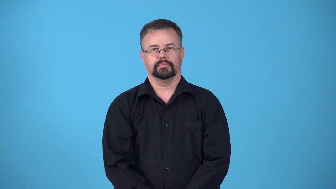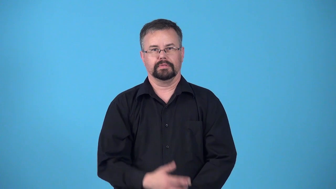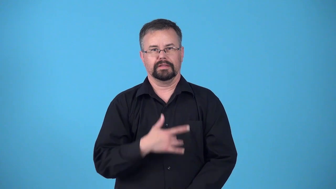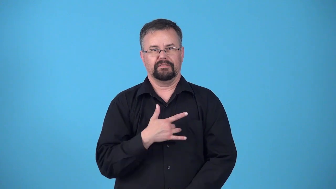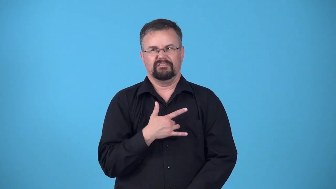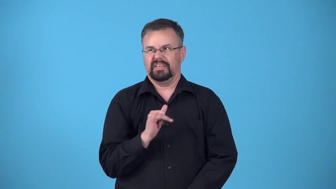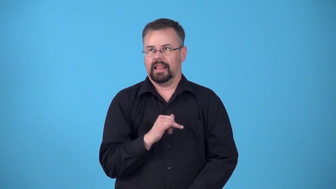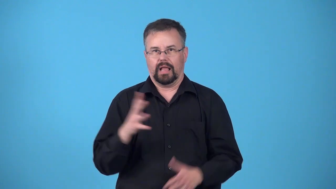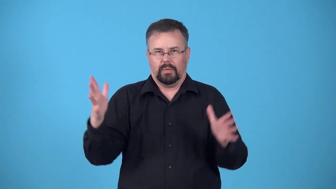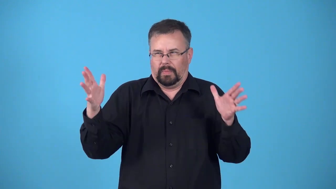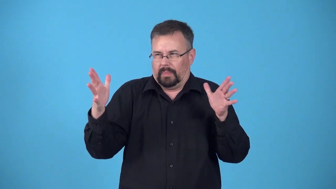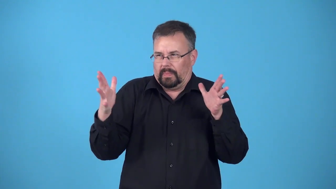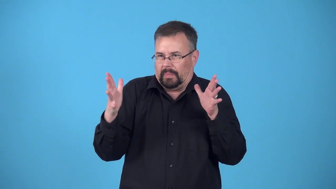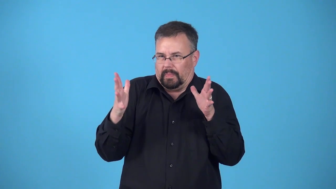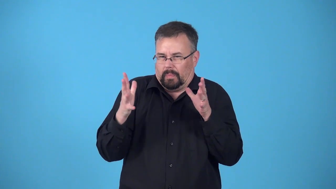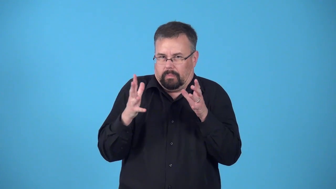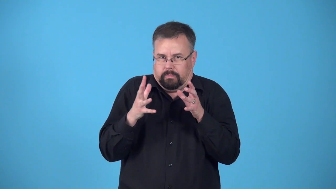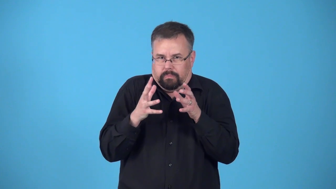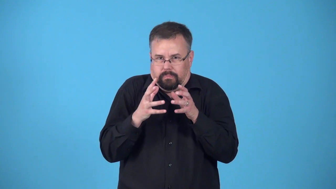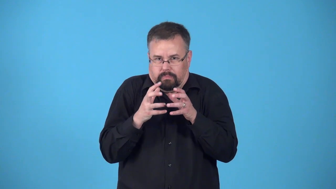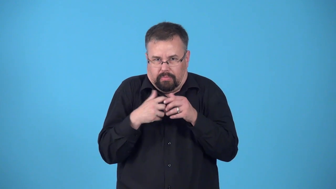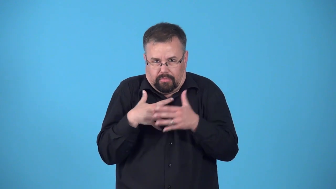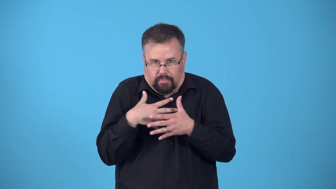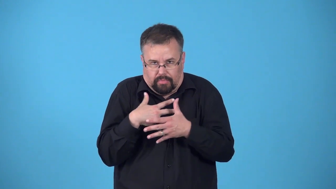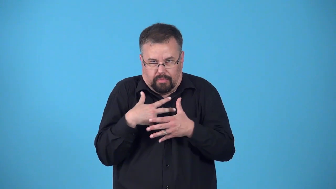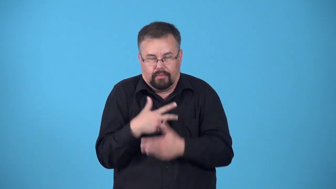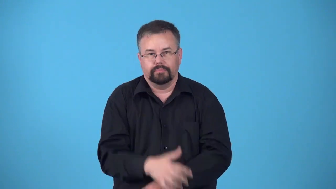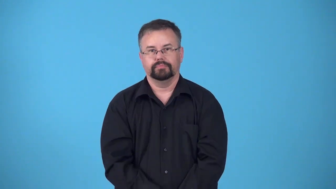walls start closing in